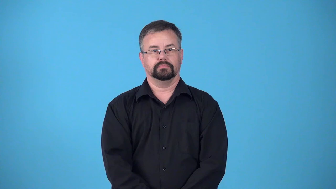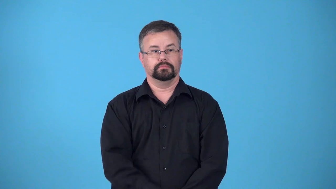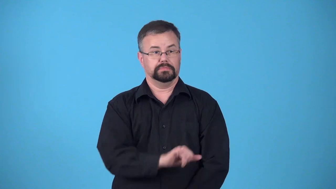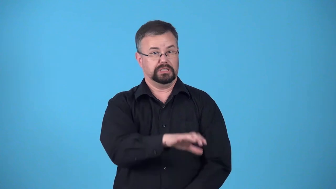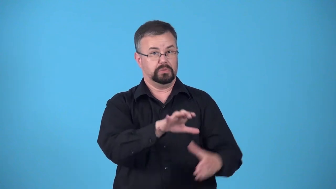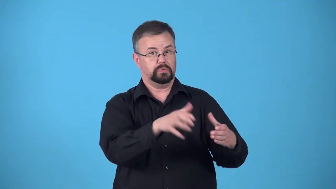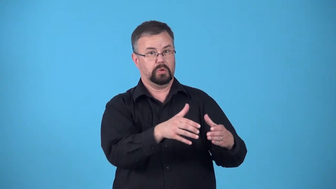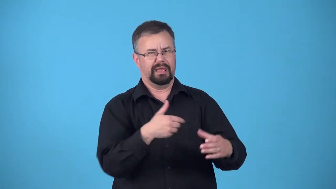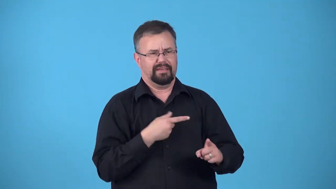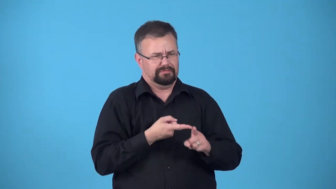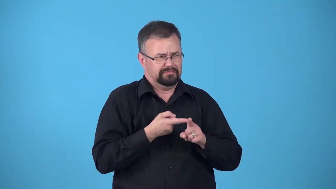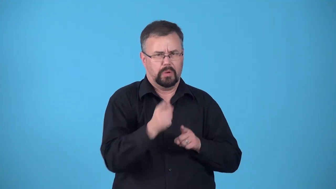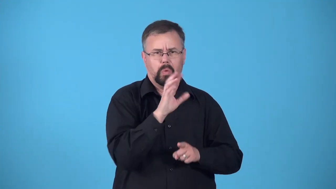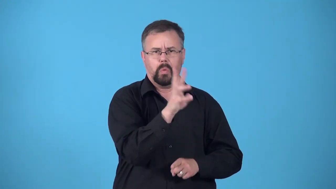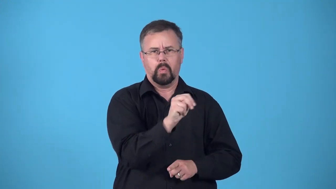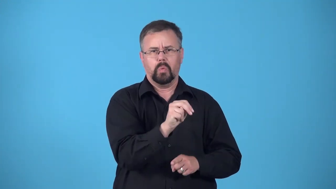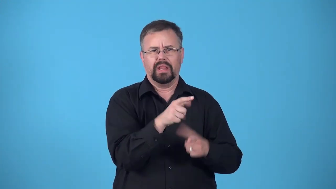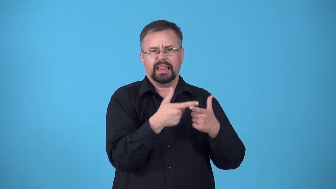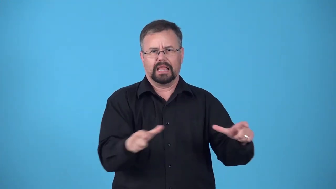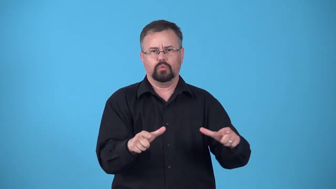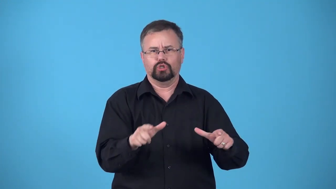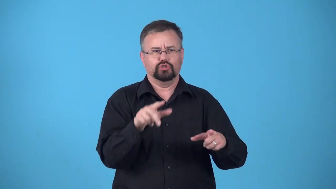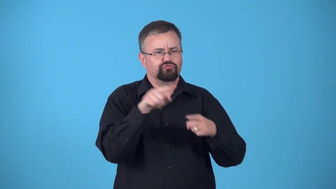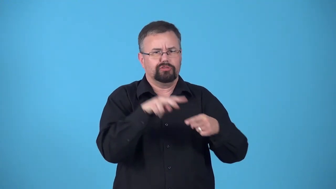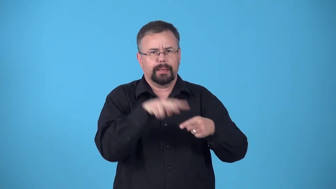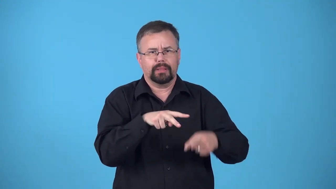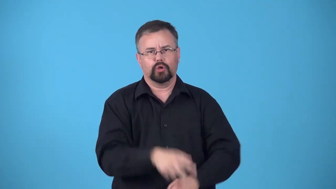cant